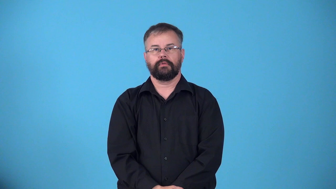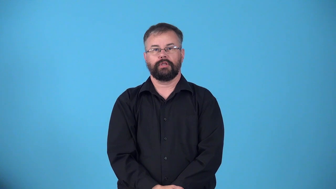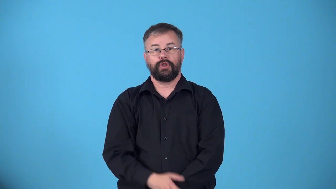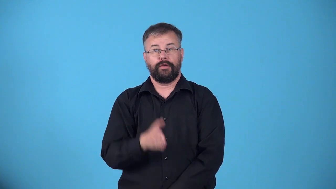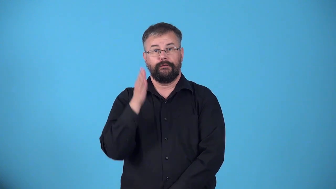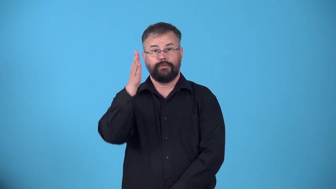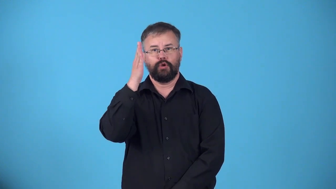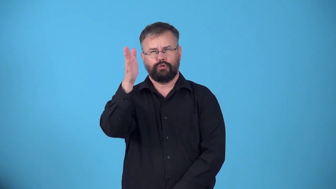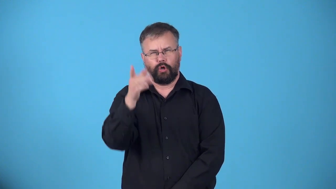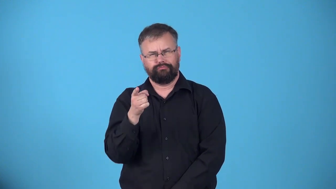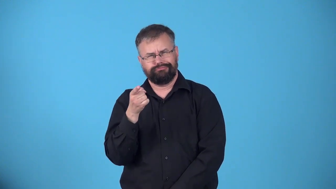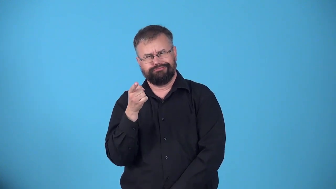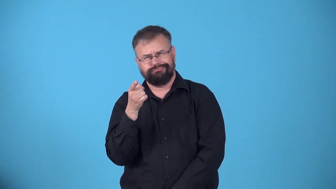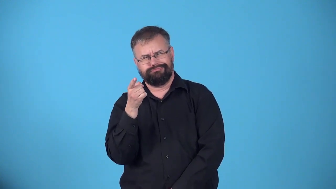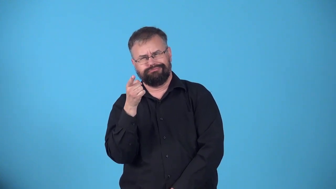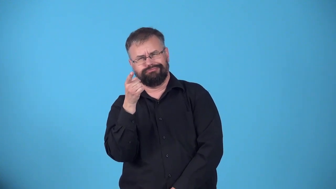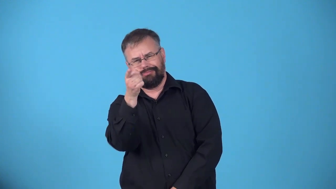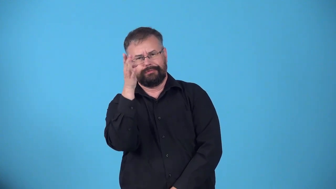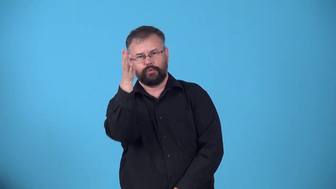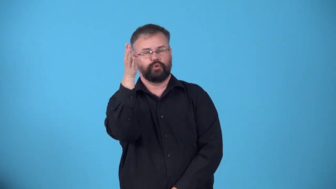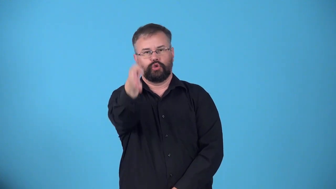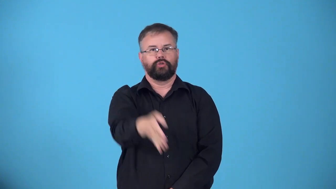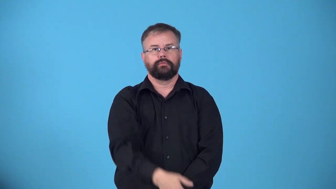long range,far in the future